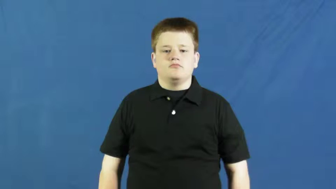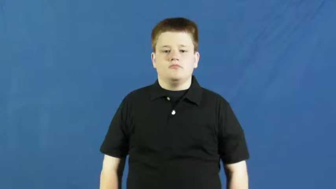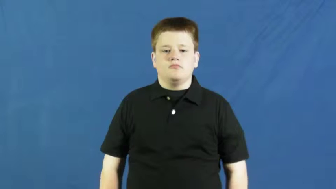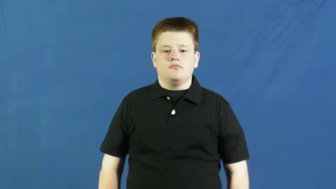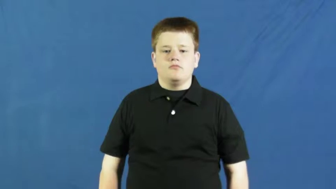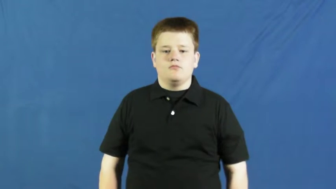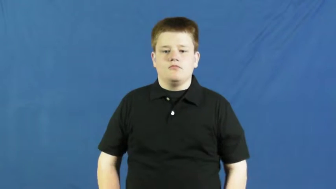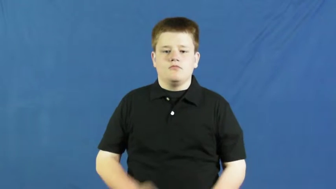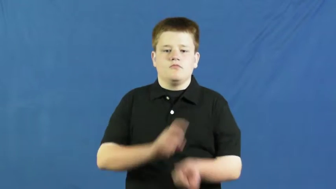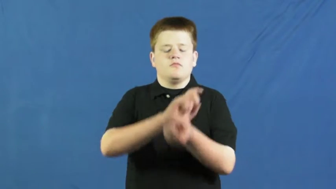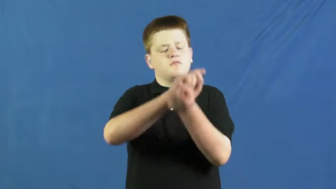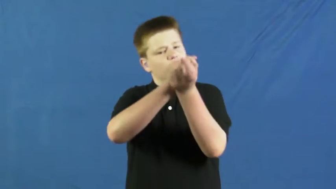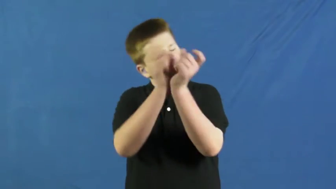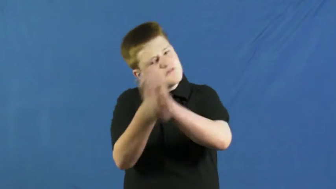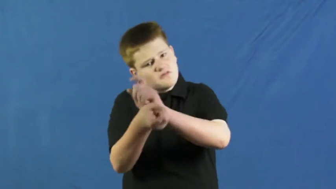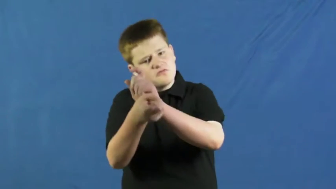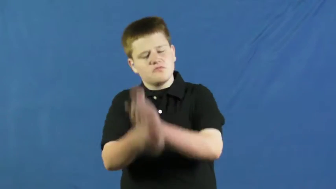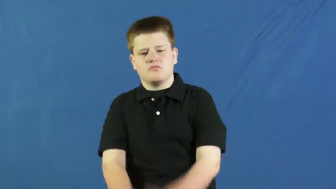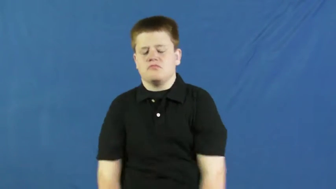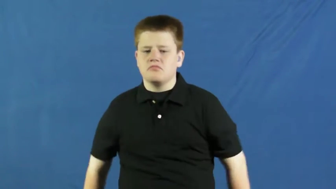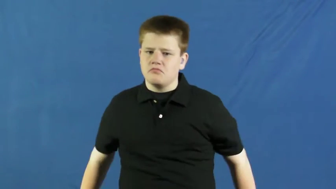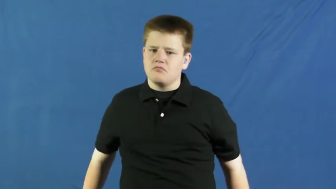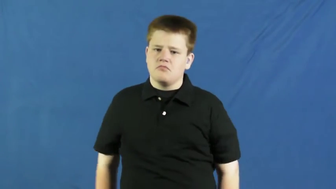mutate